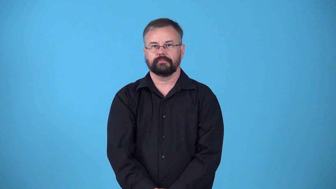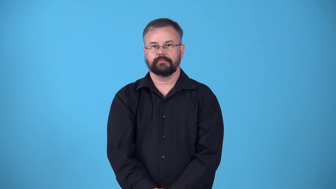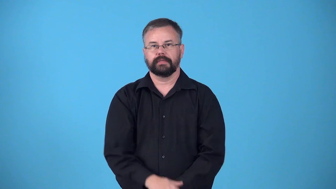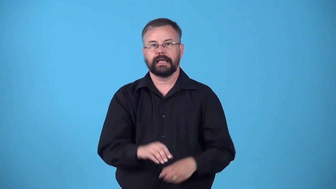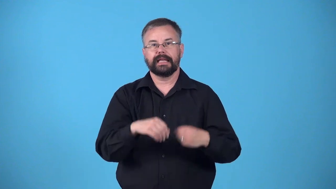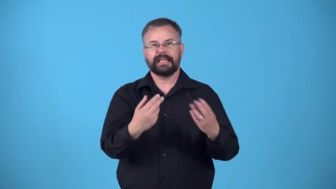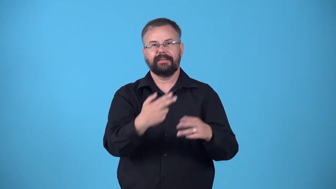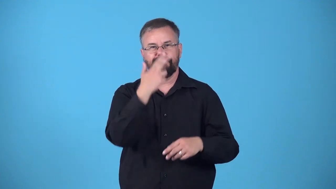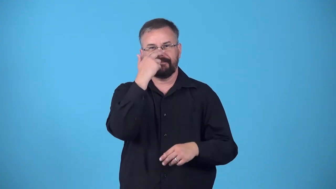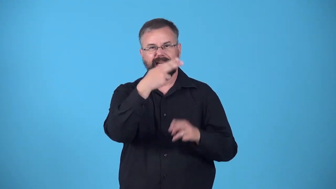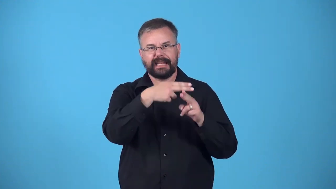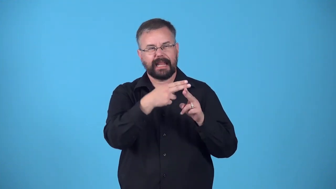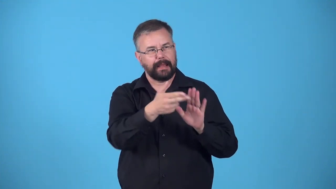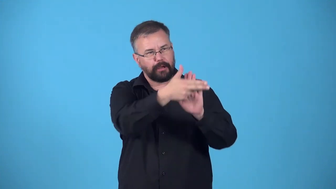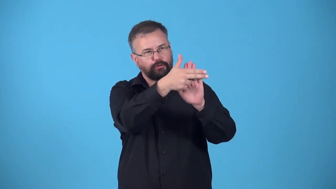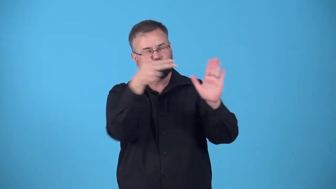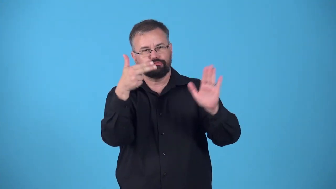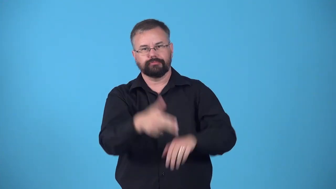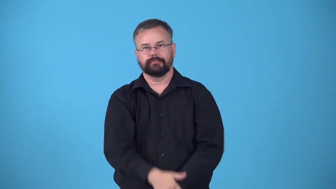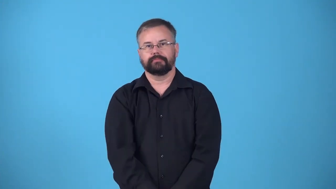dub